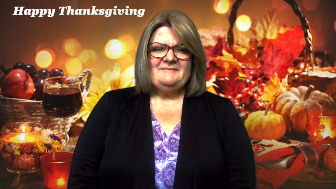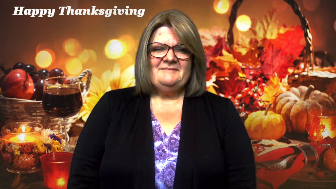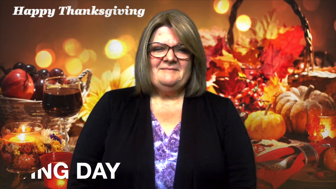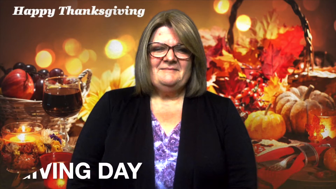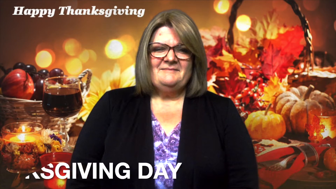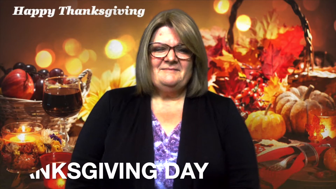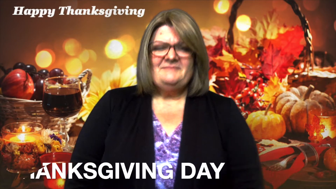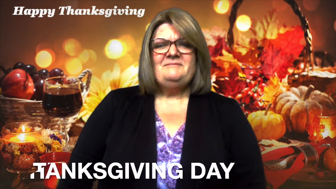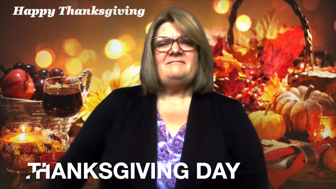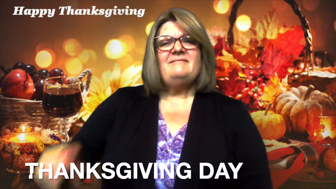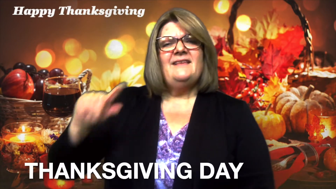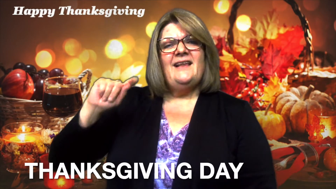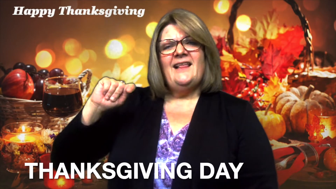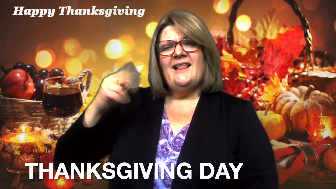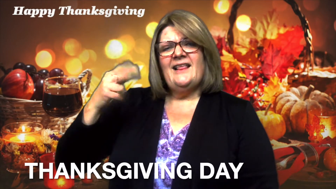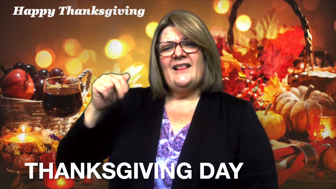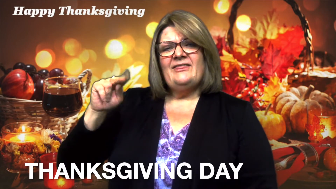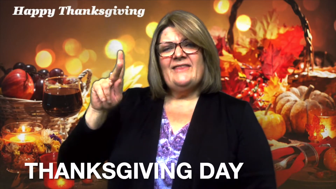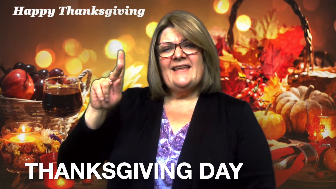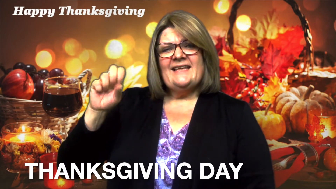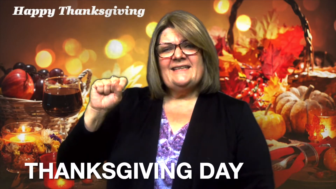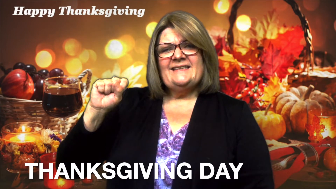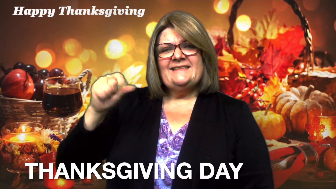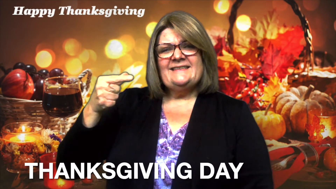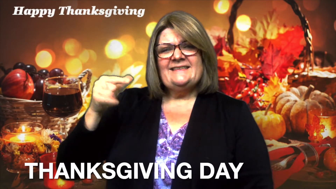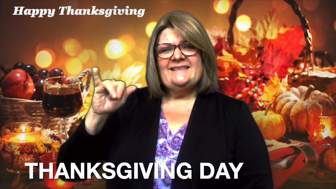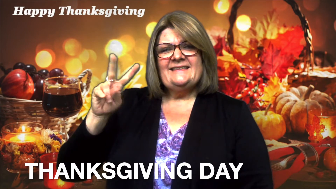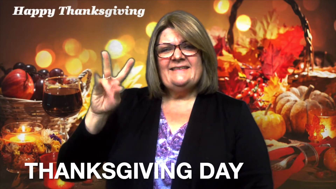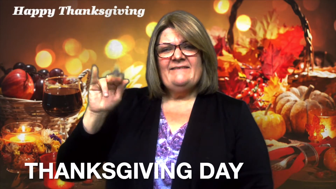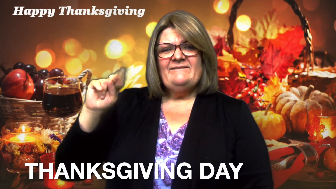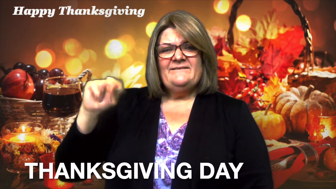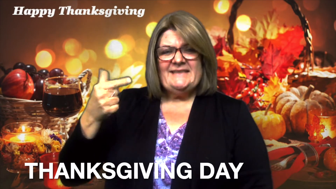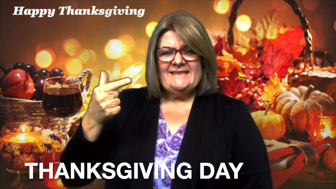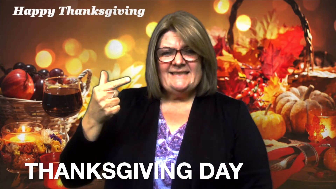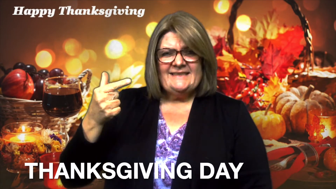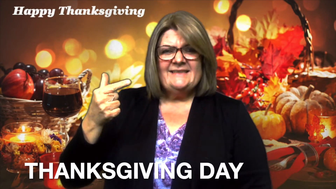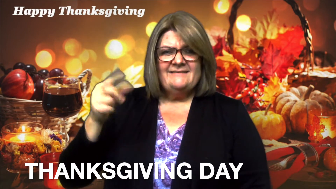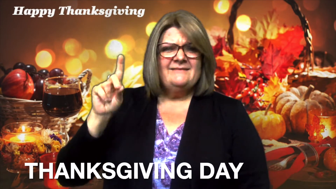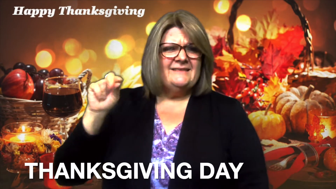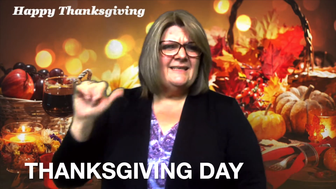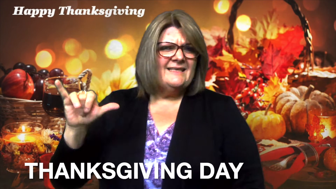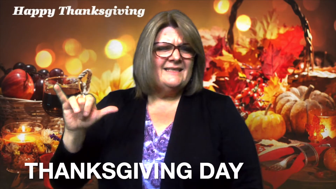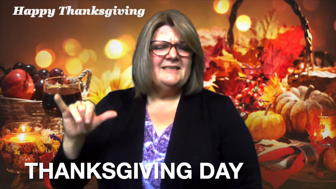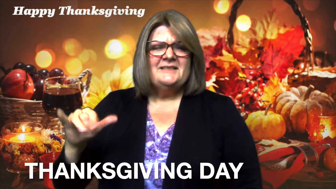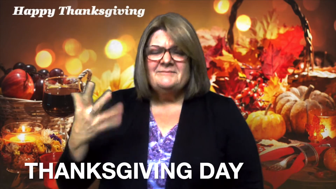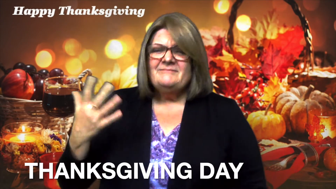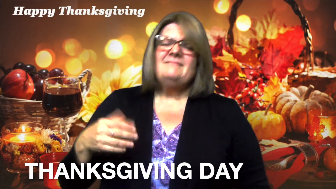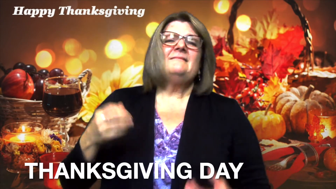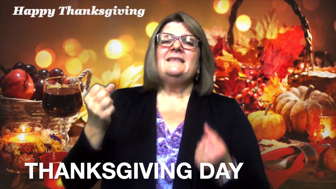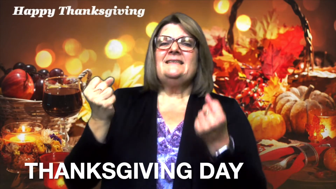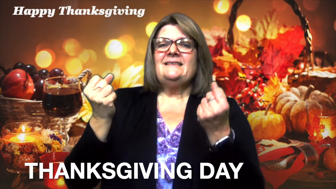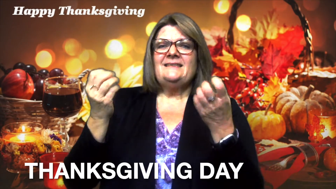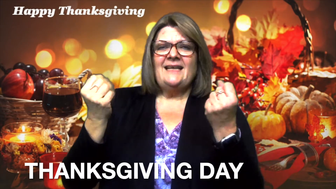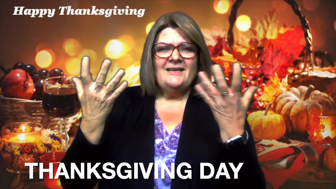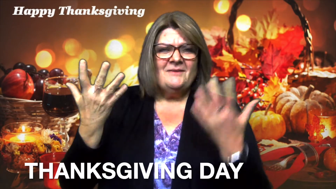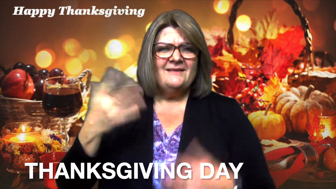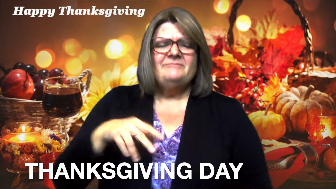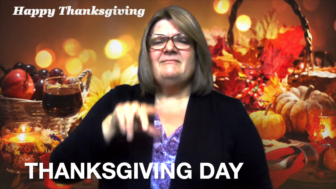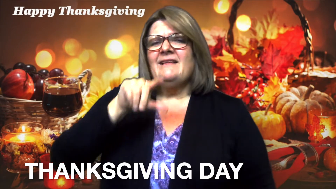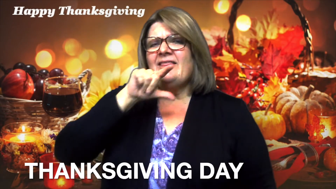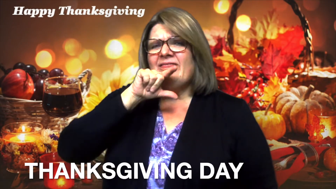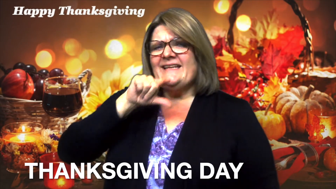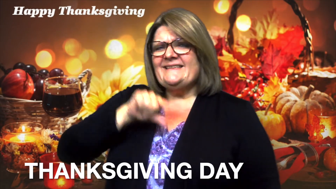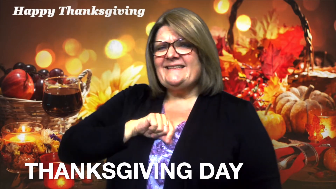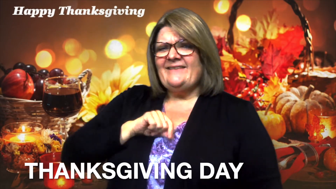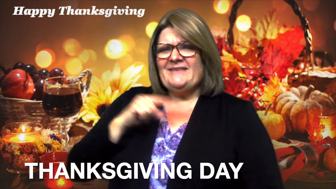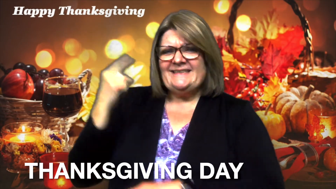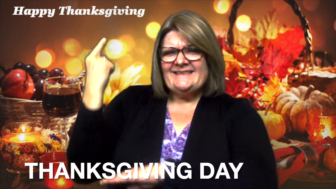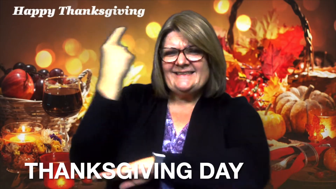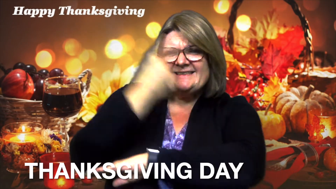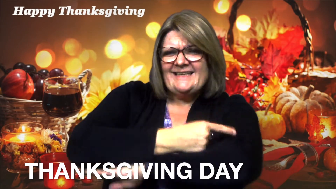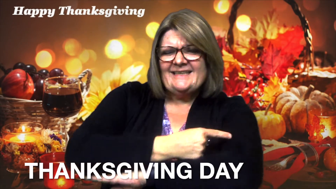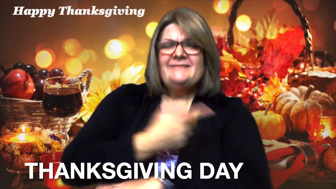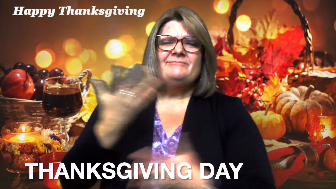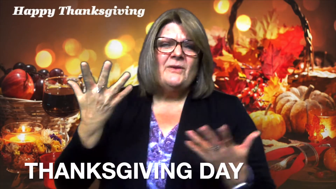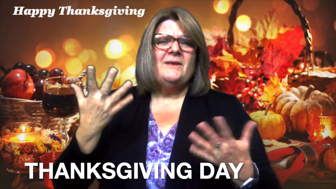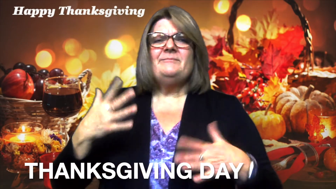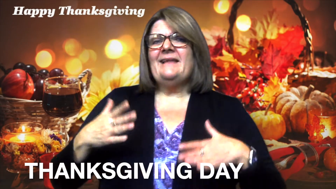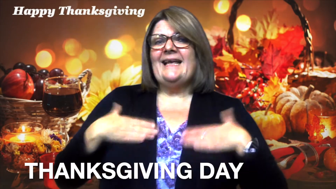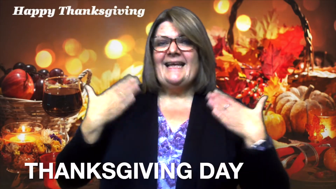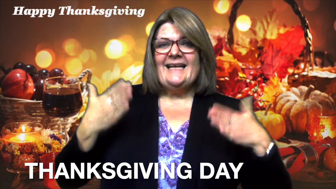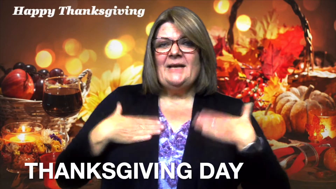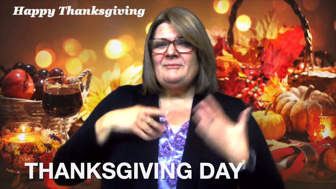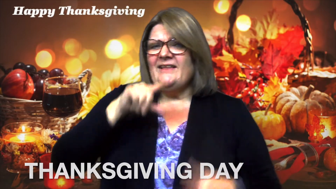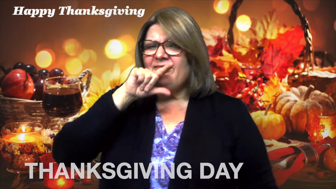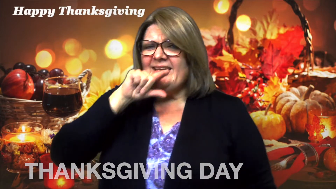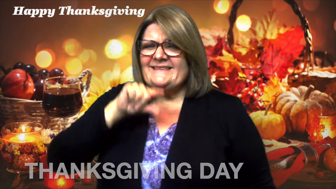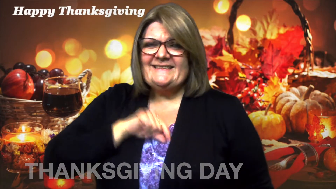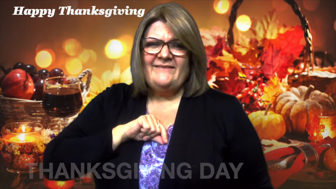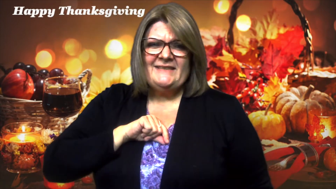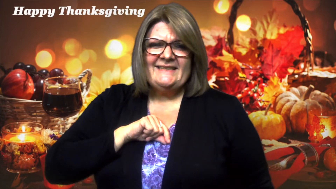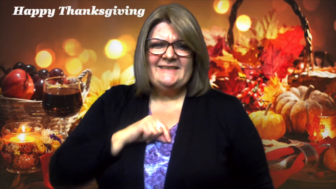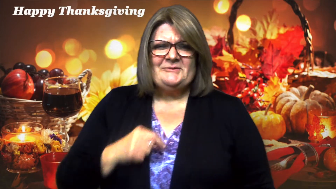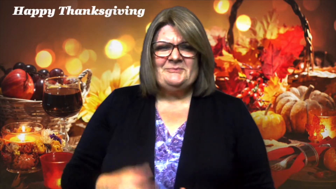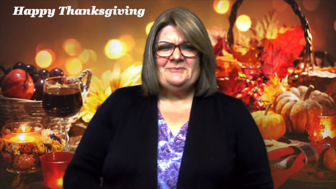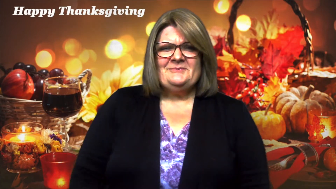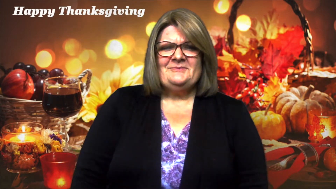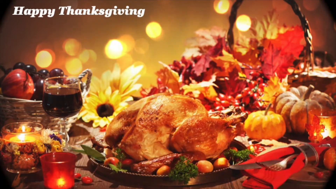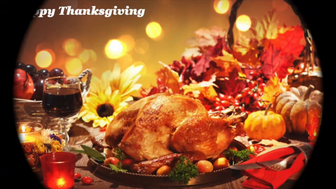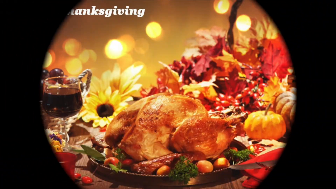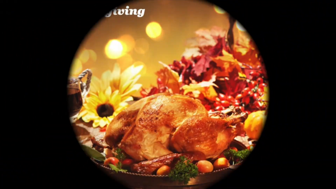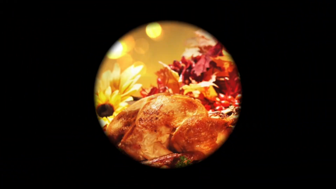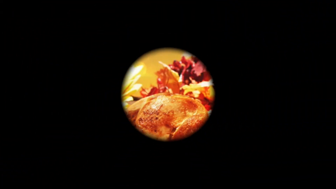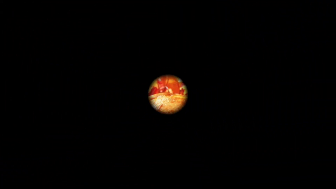THANKSGIVING